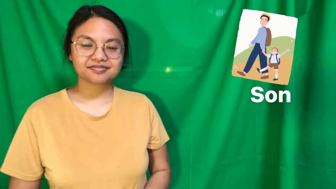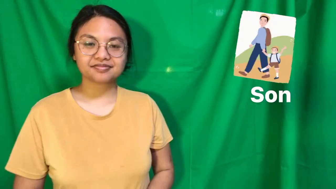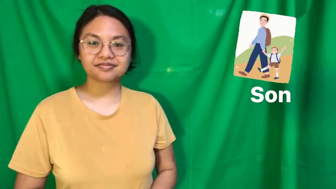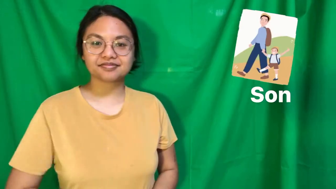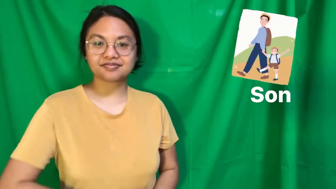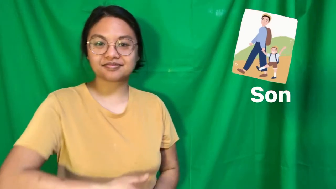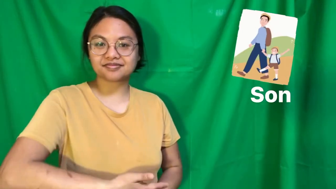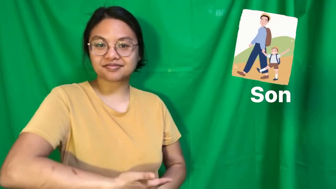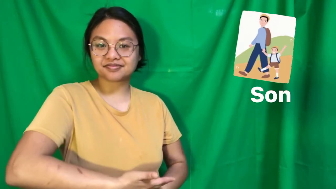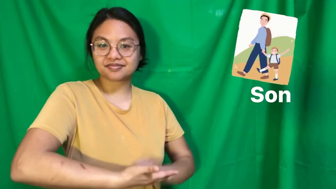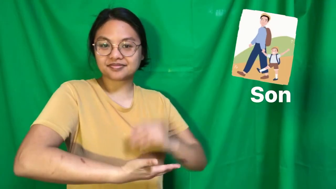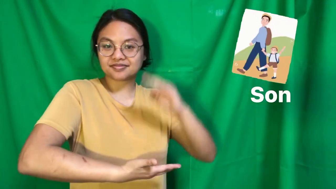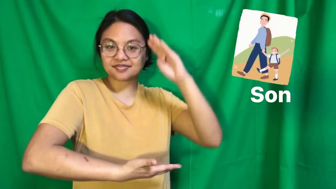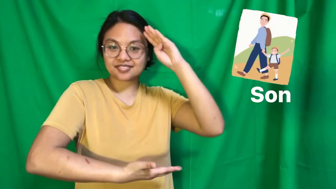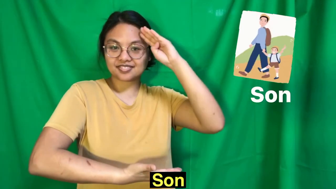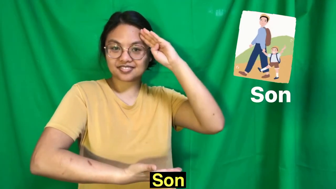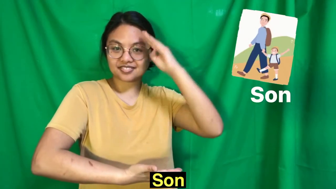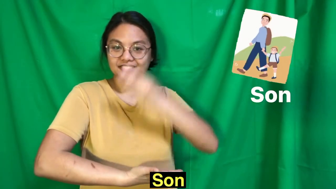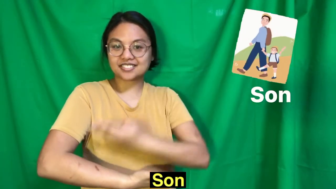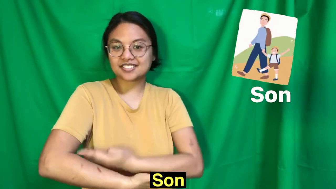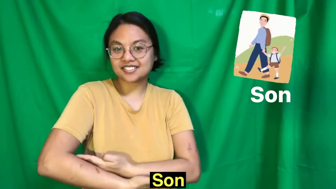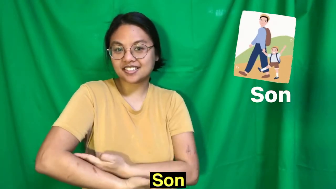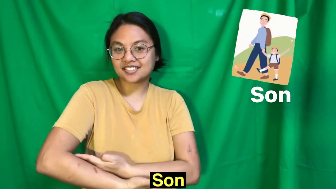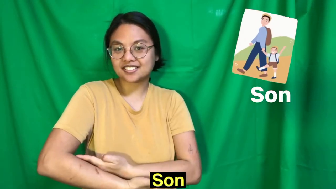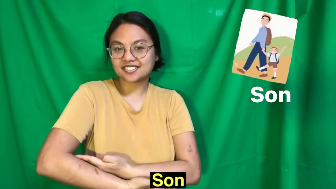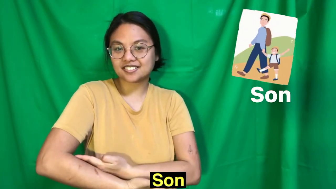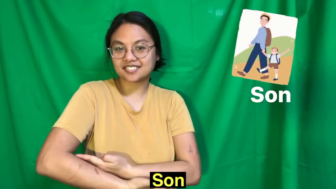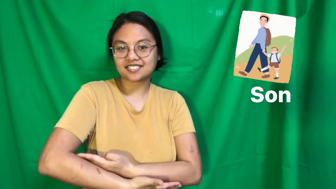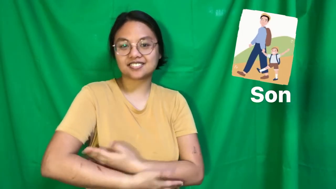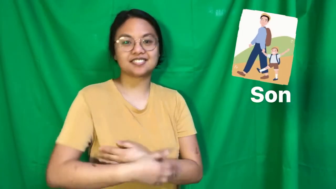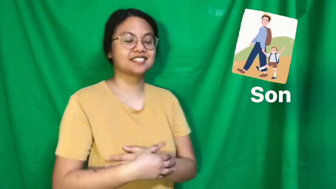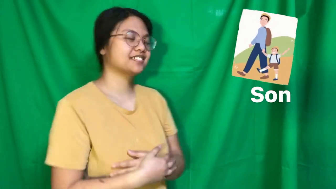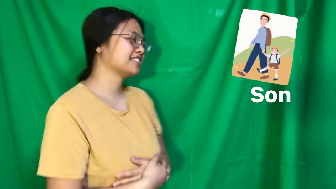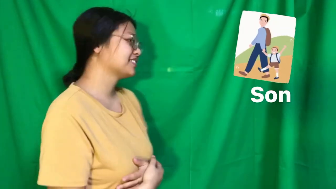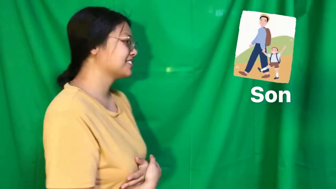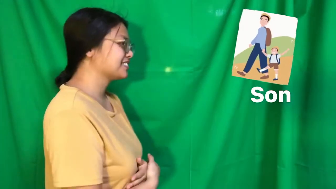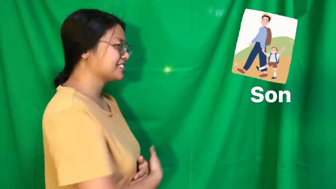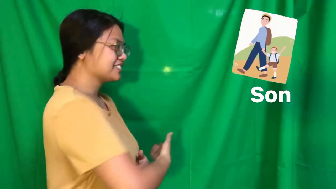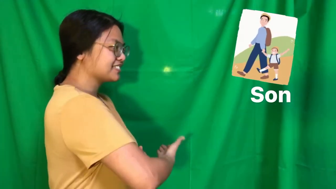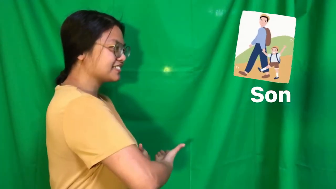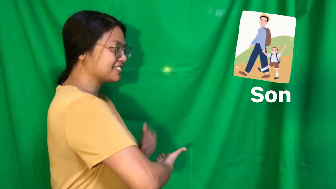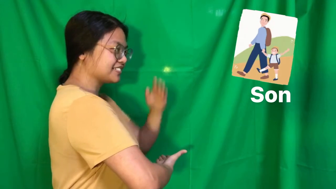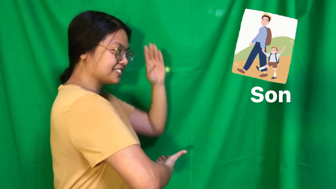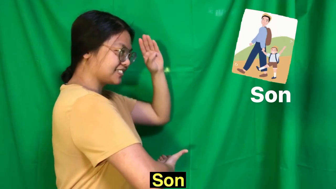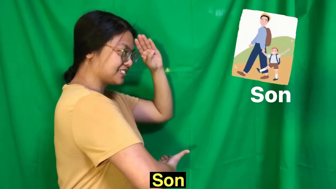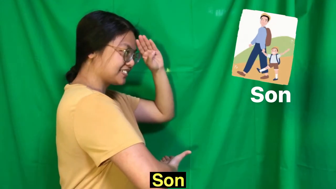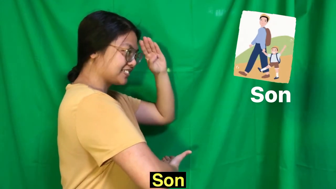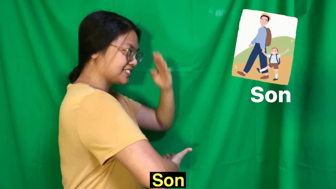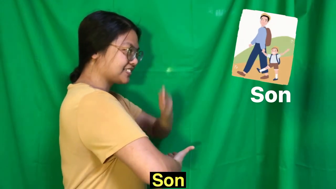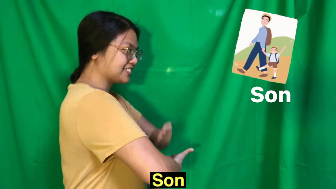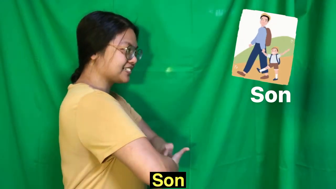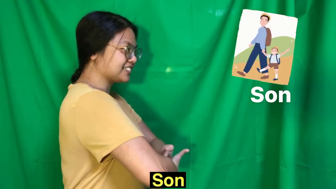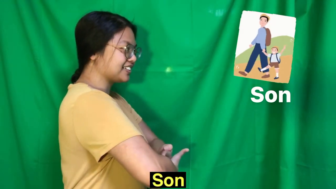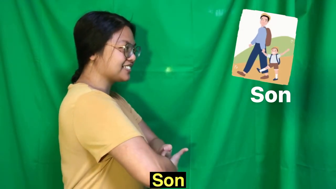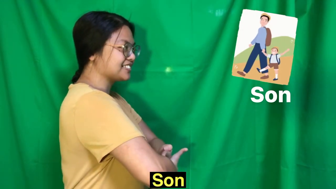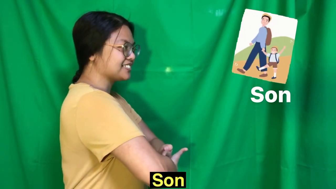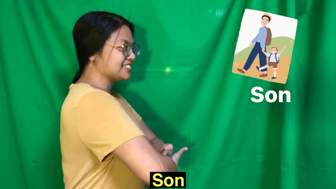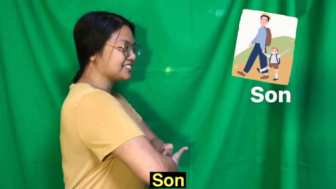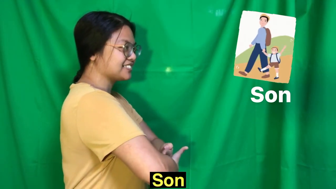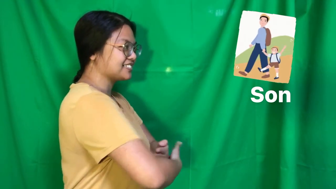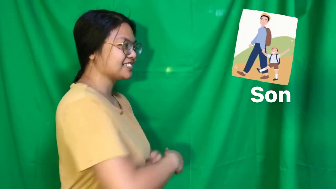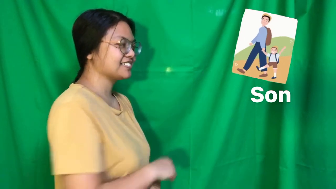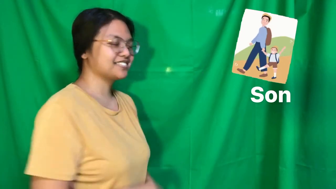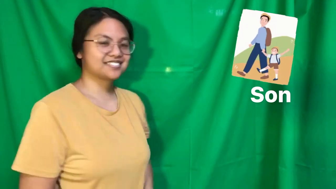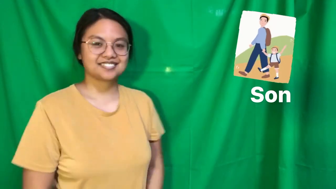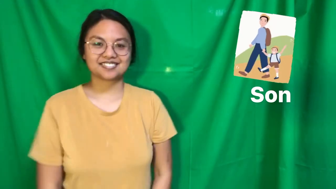SON